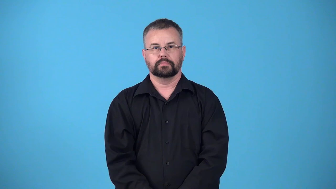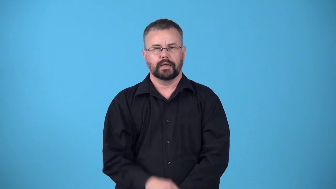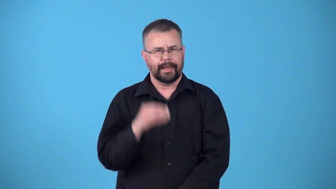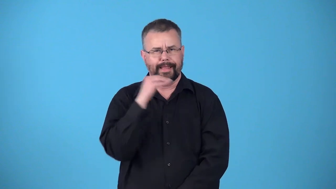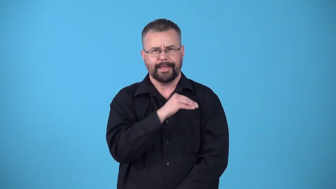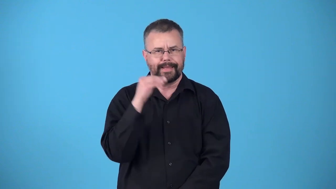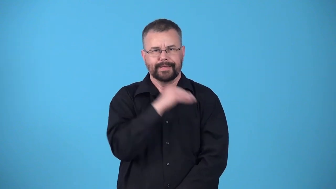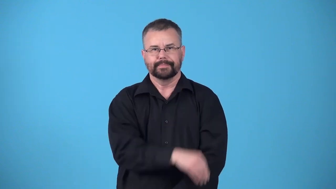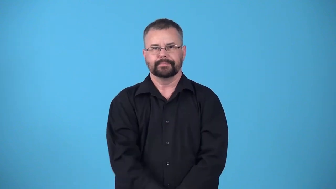blow smoke